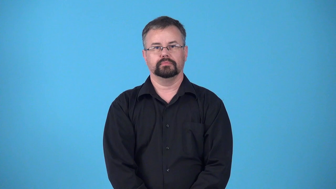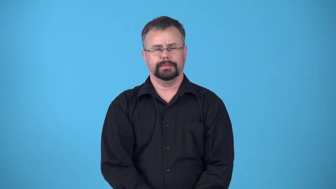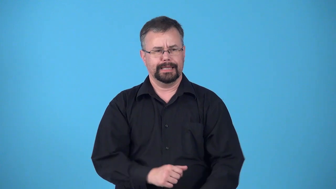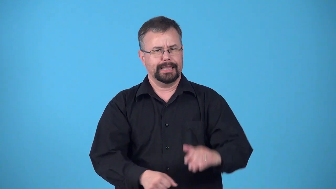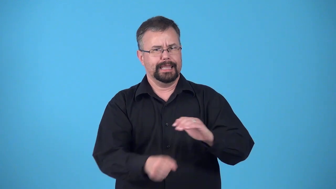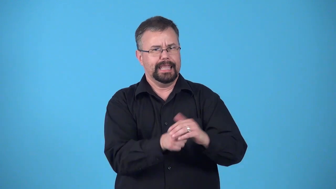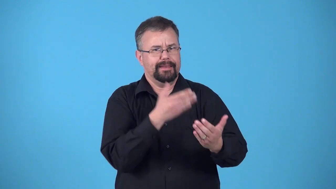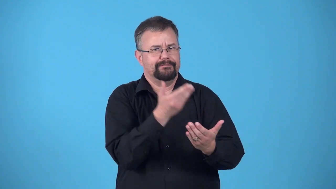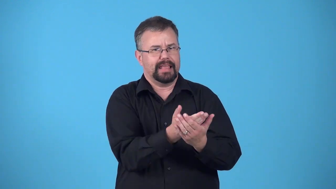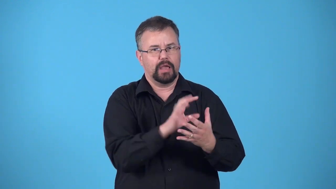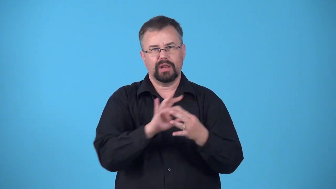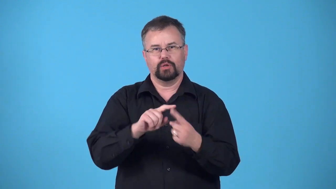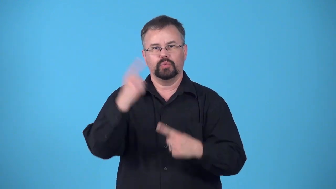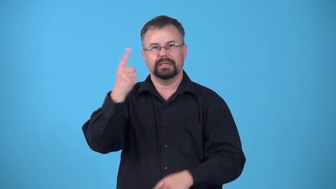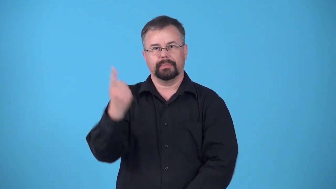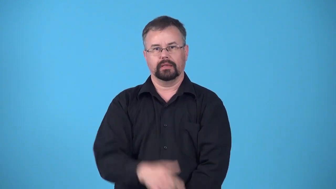more than meets the eye